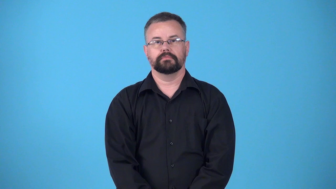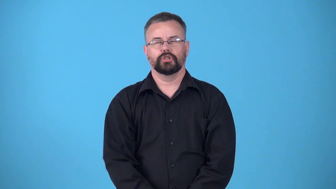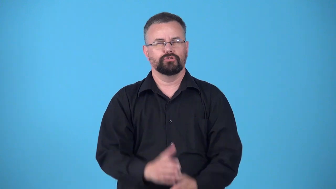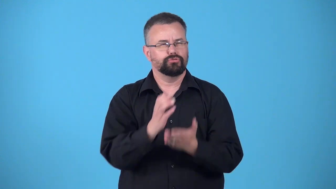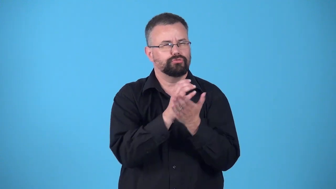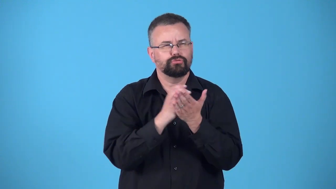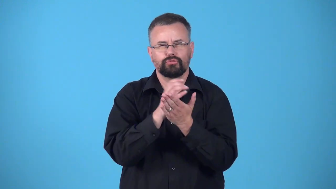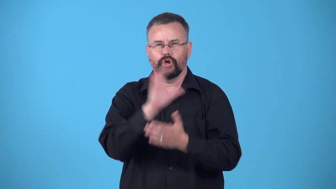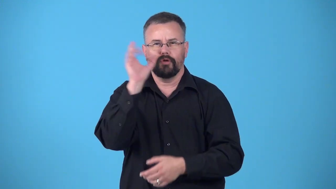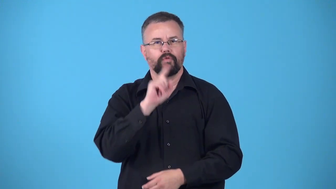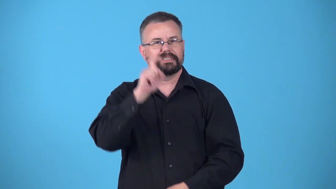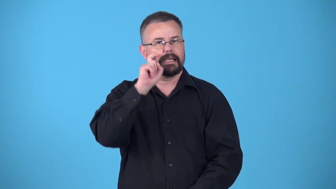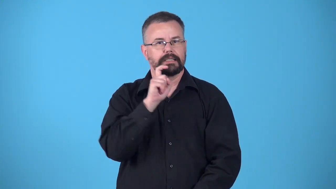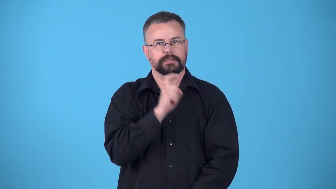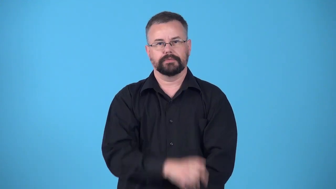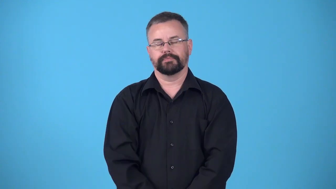cruise